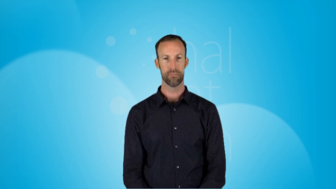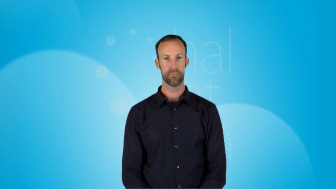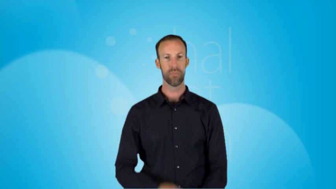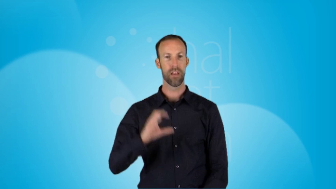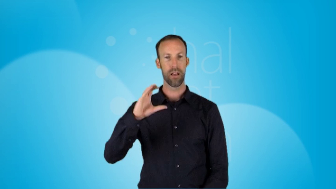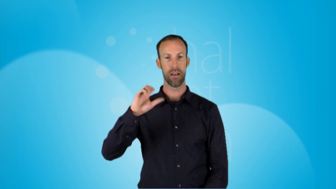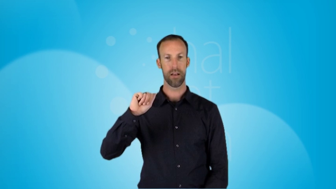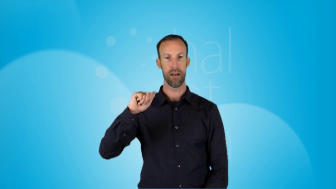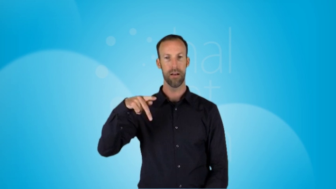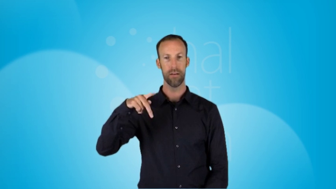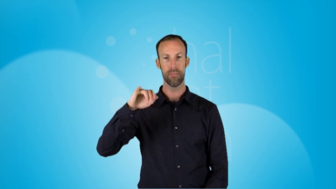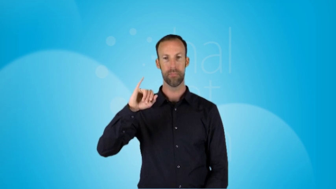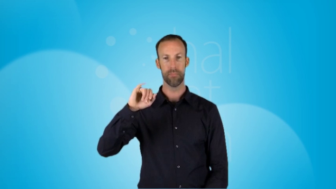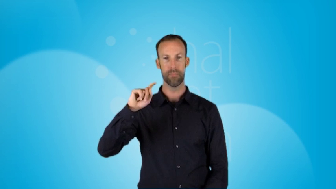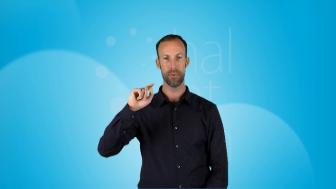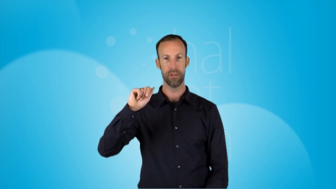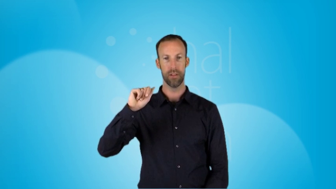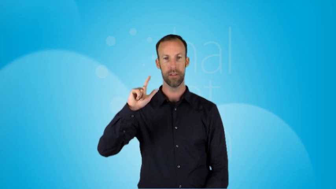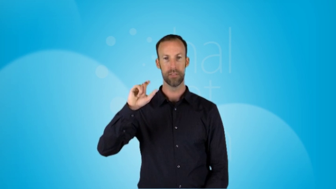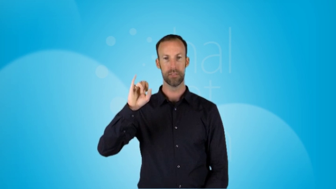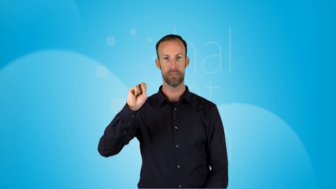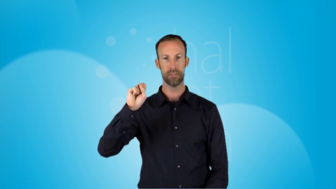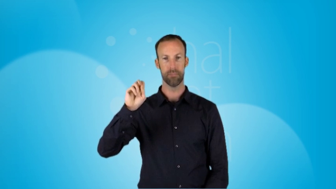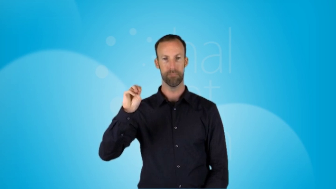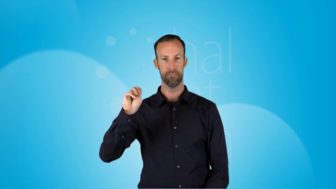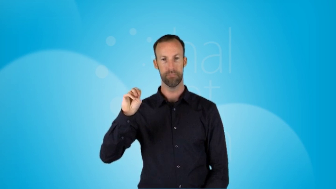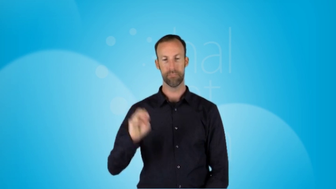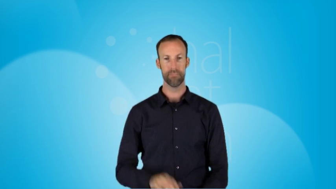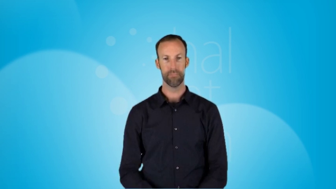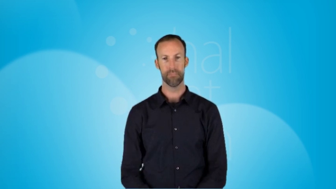capitalism